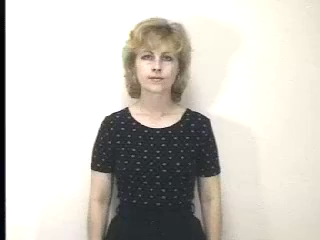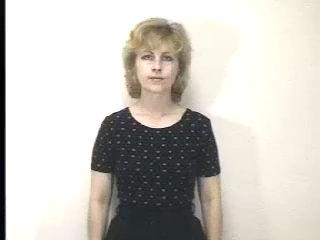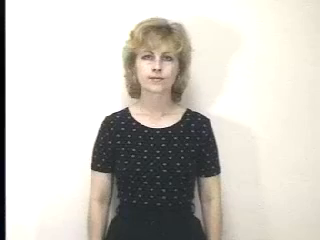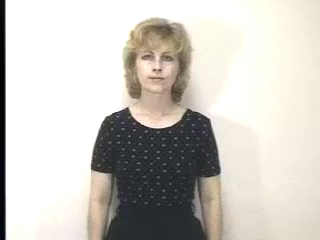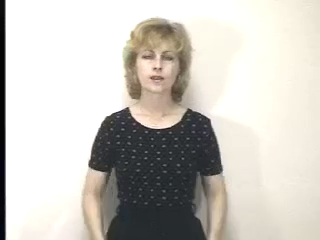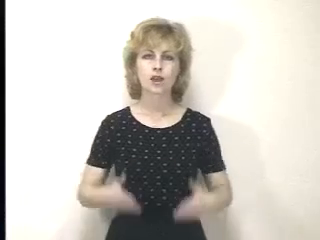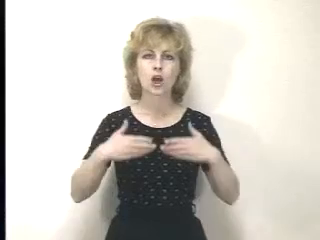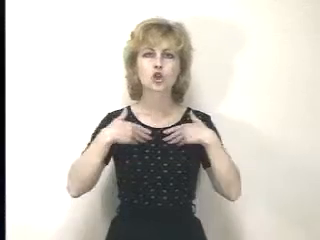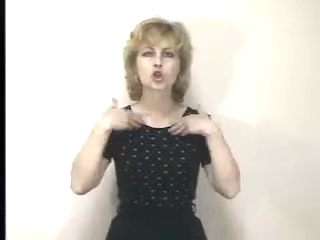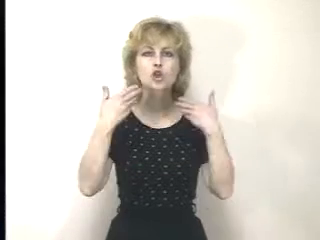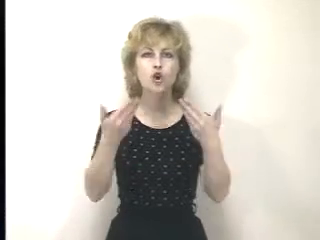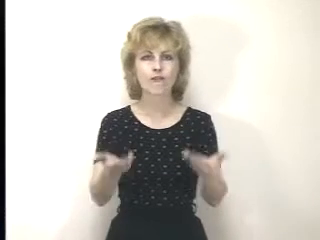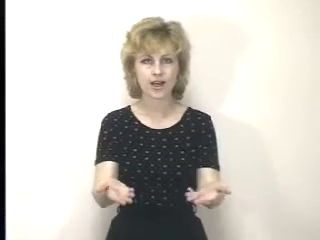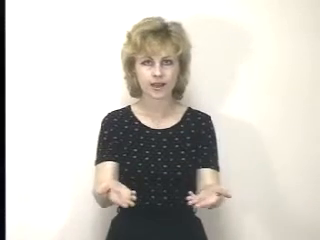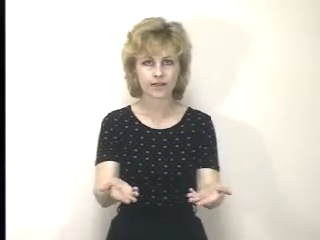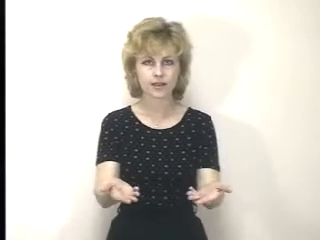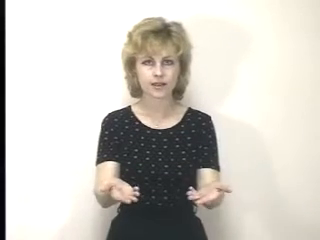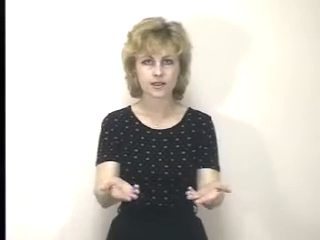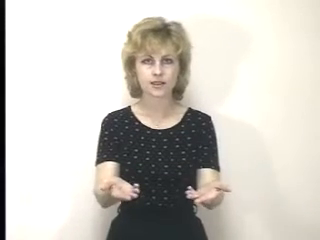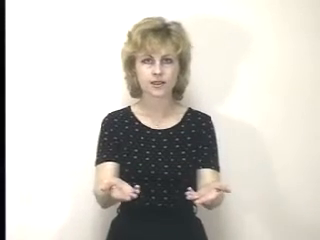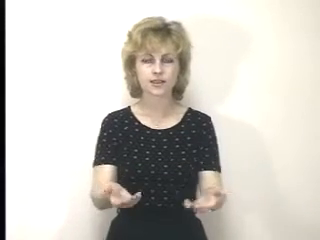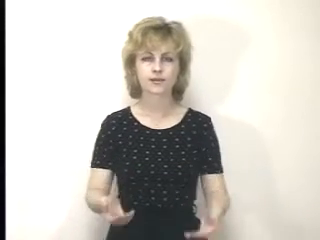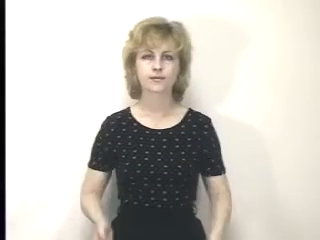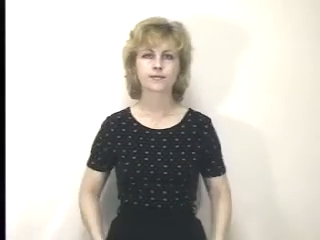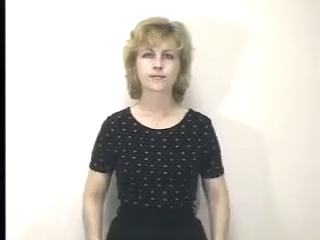advise